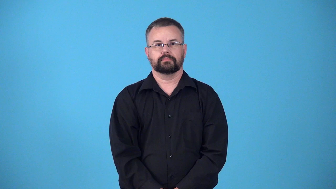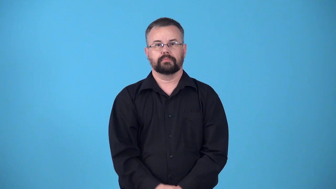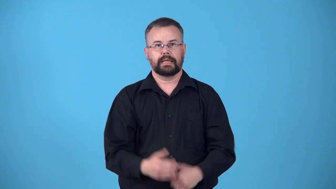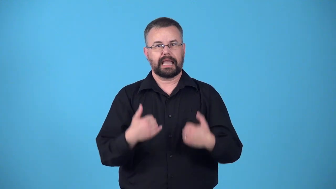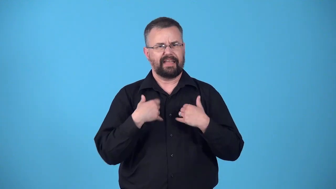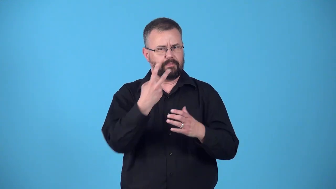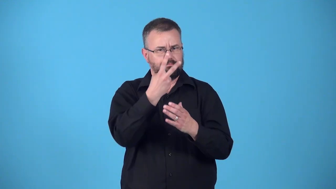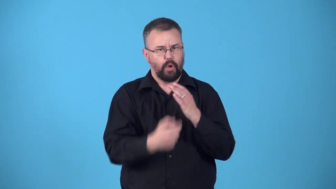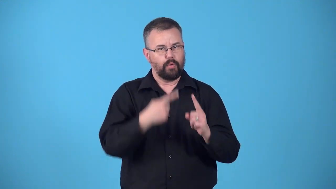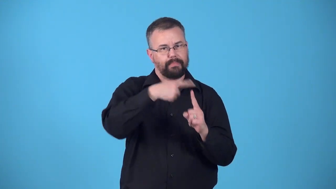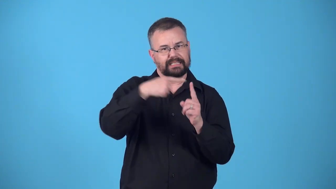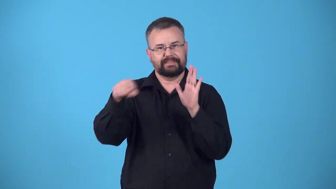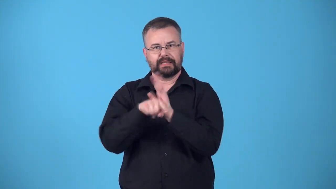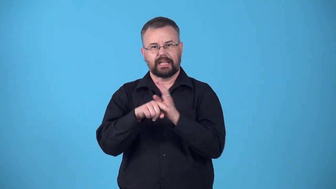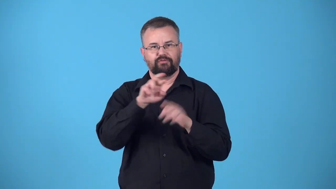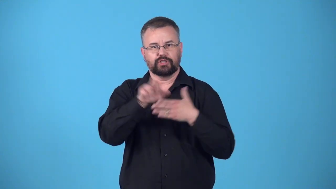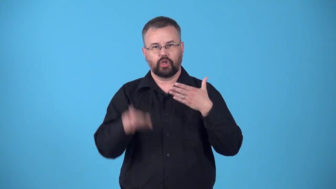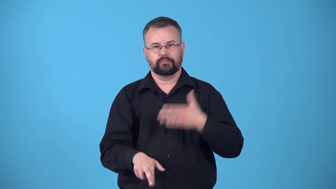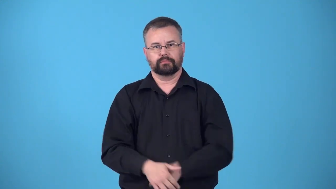double edged sword